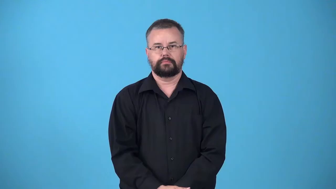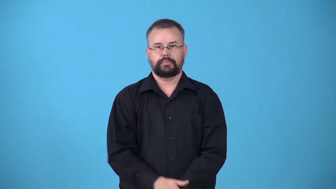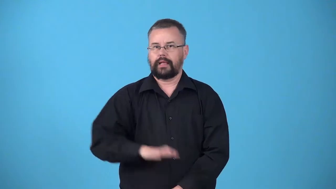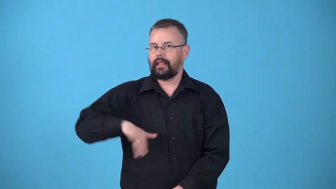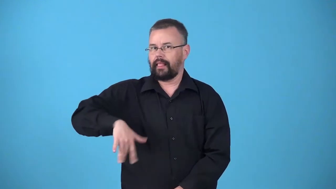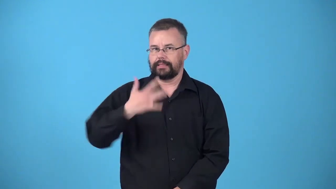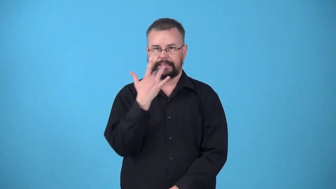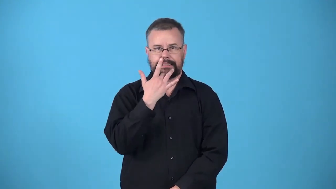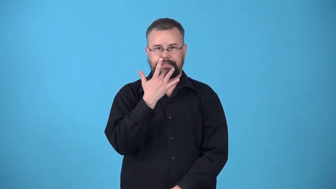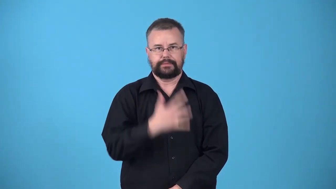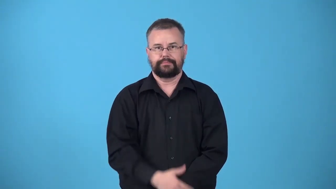untasted